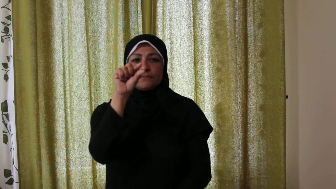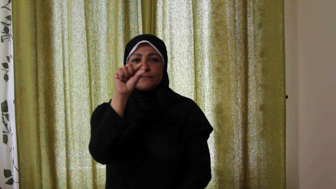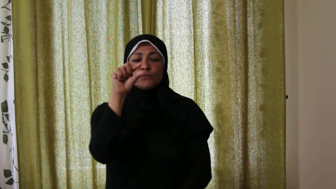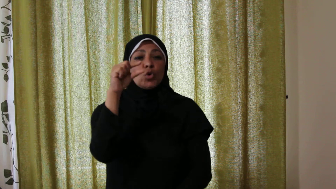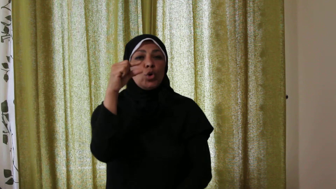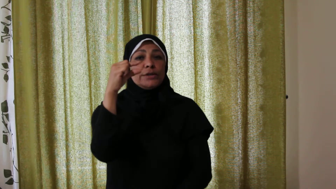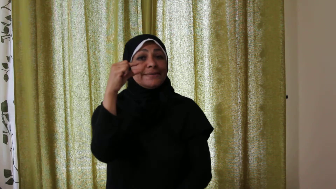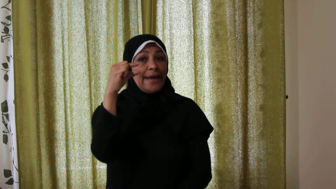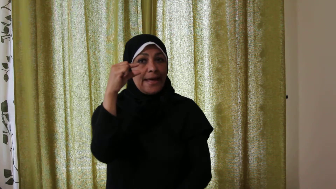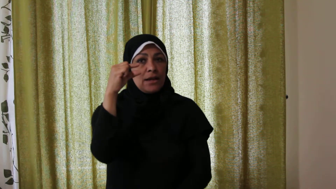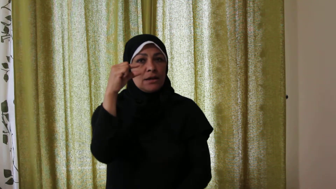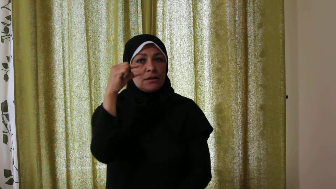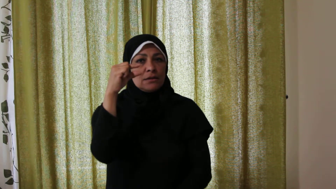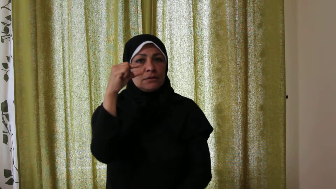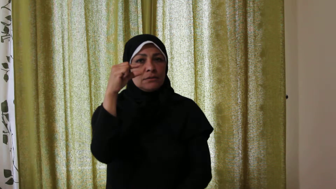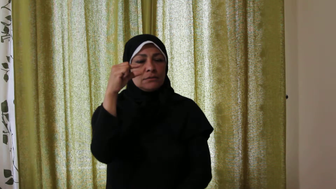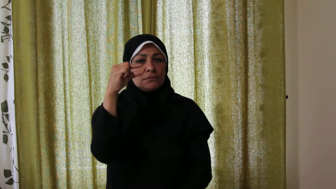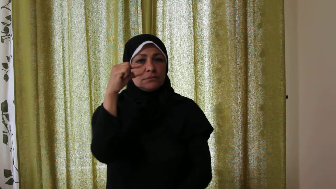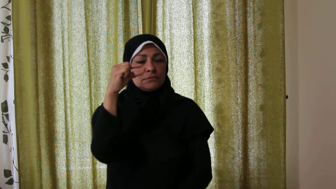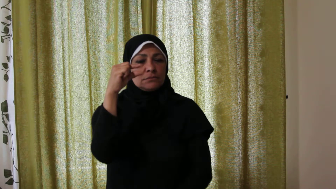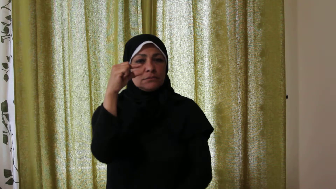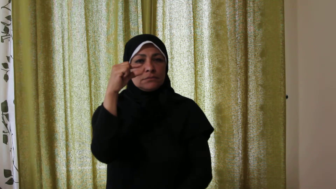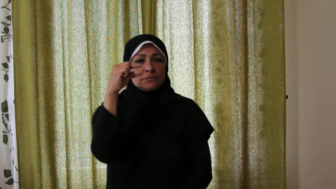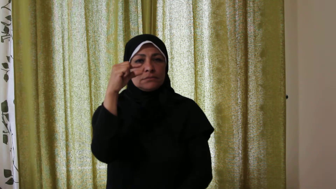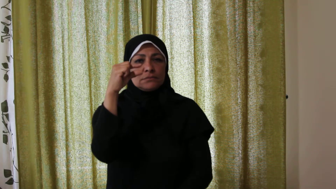letterarabicdal